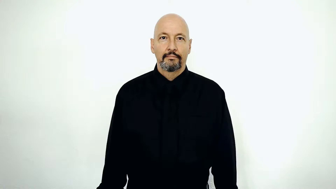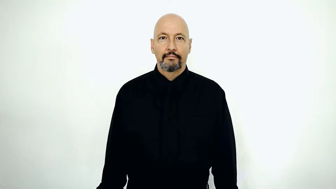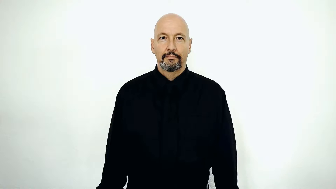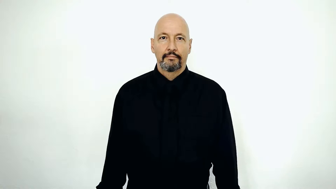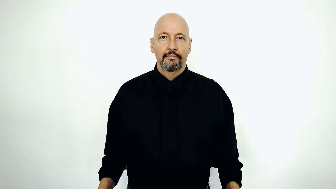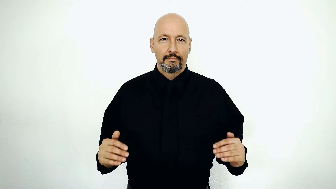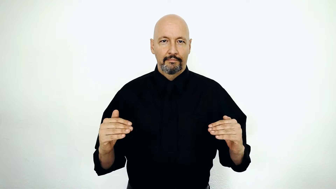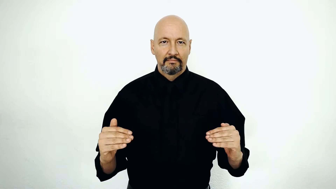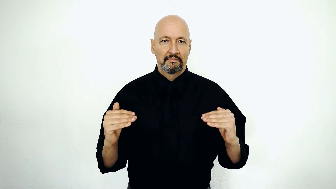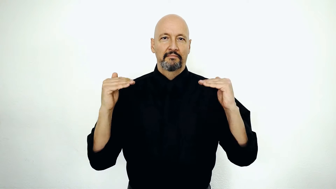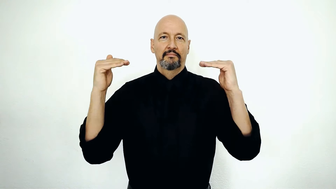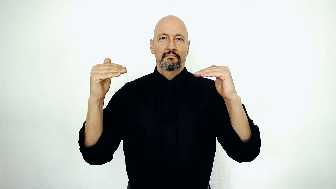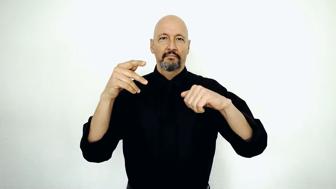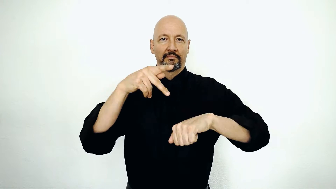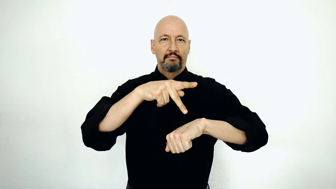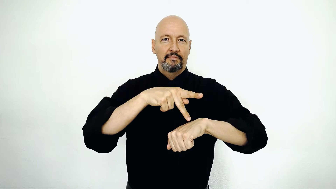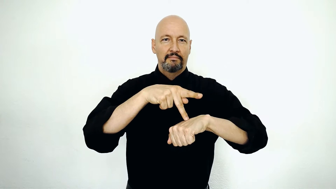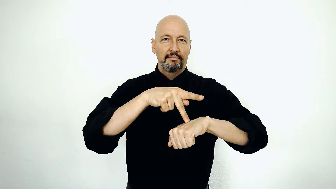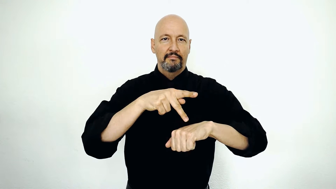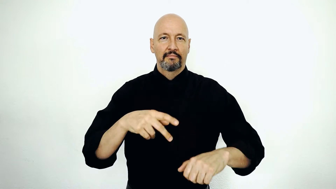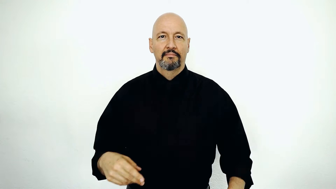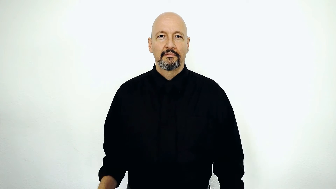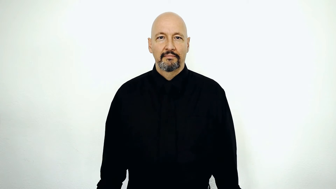PROMOTE PRINCIPAL